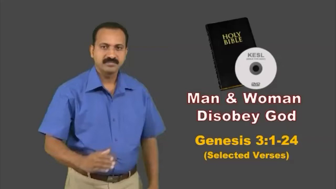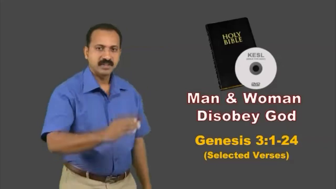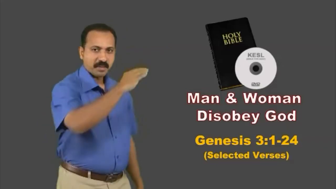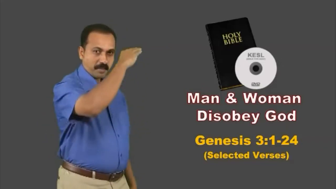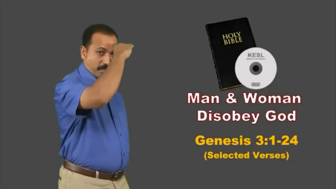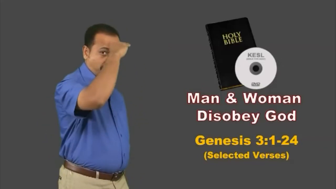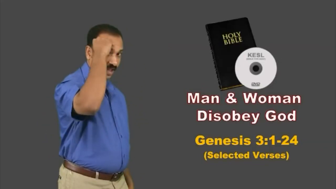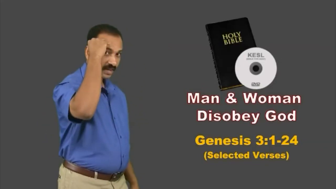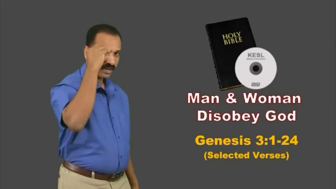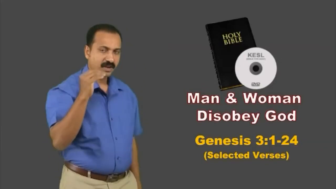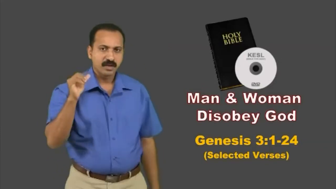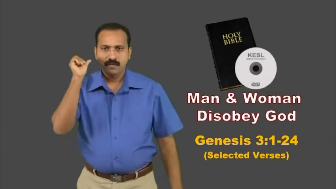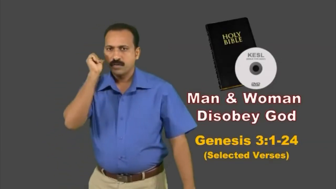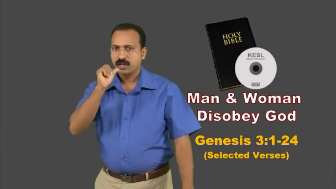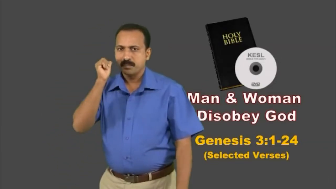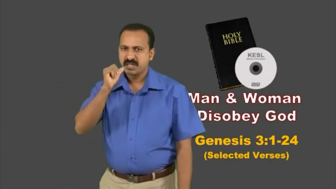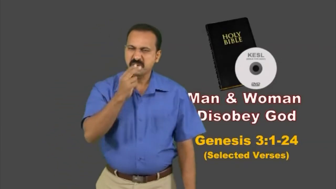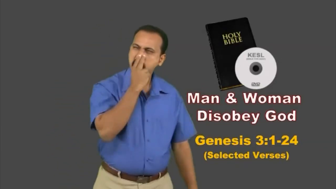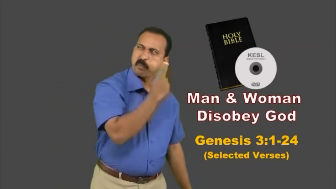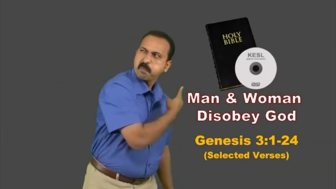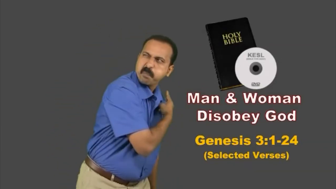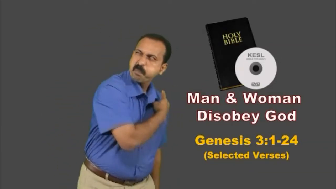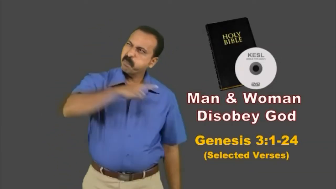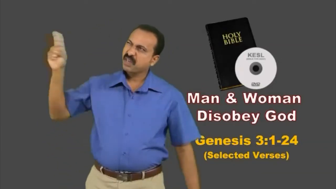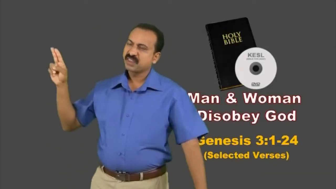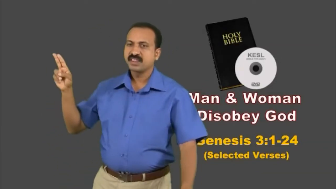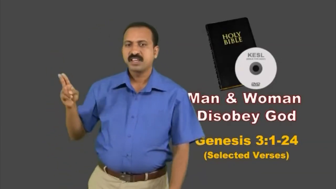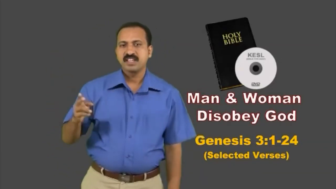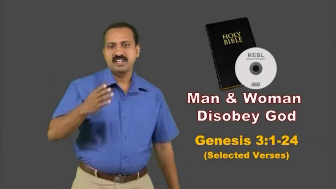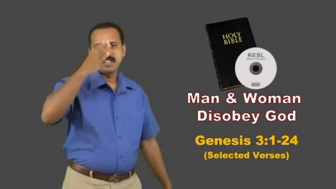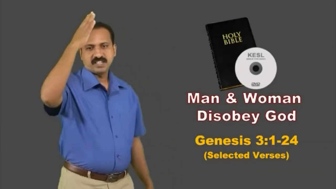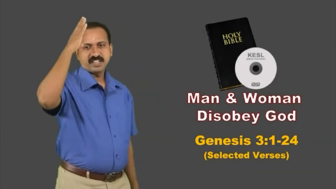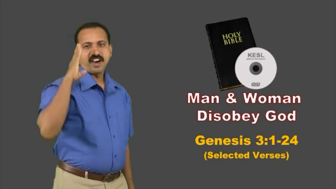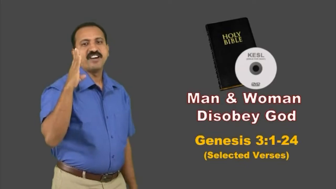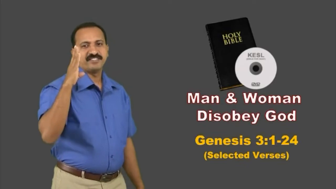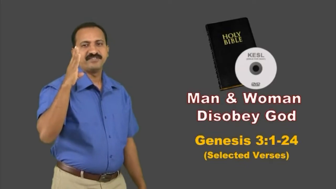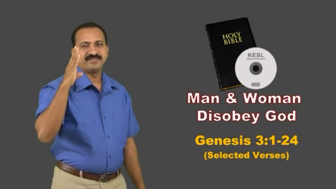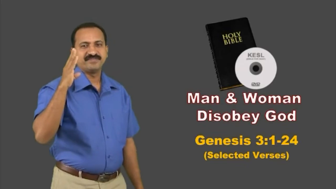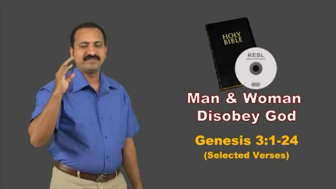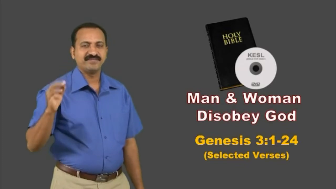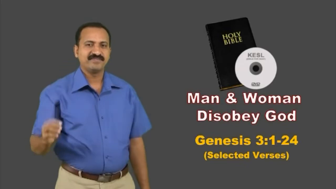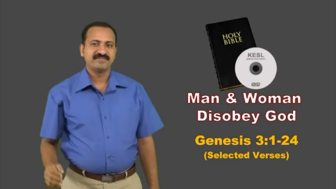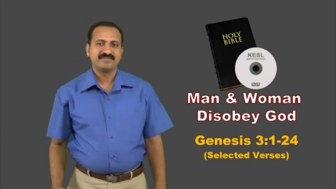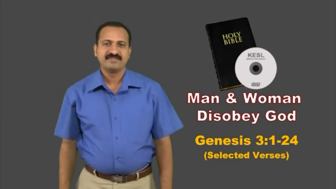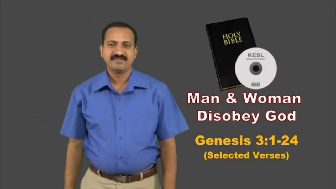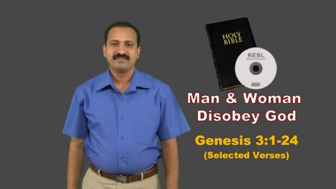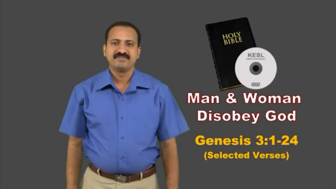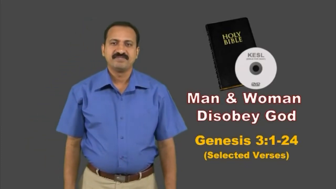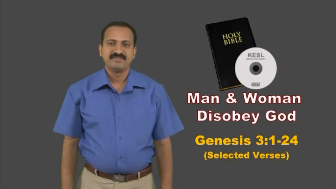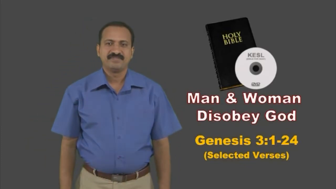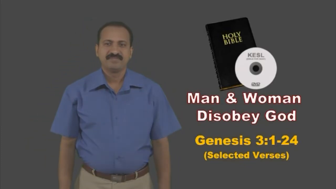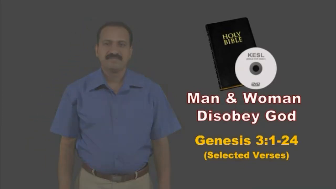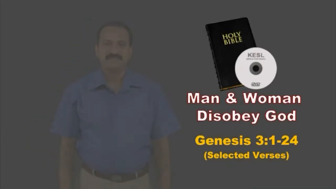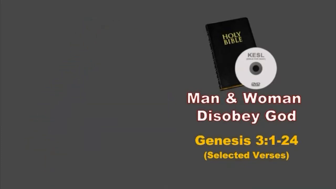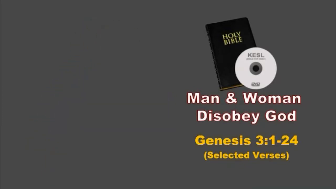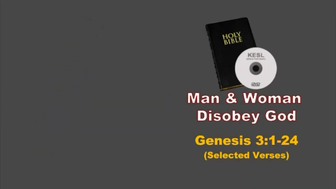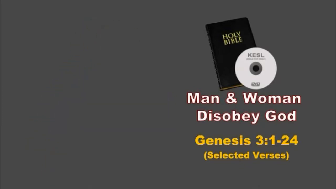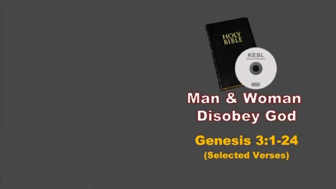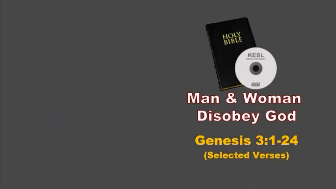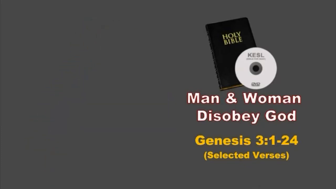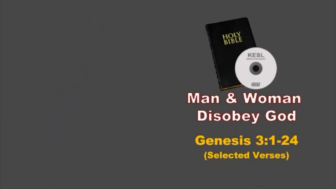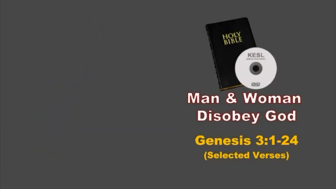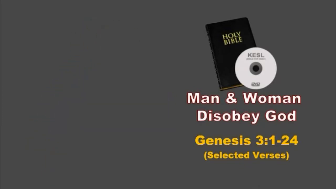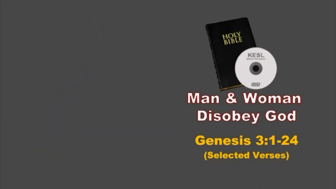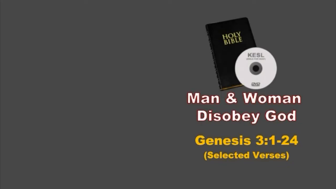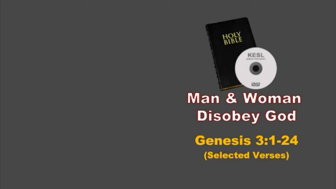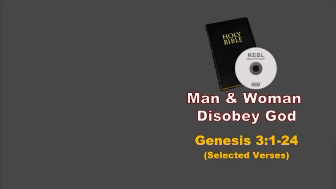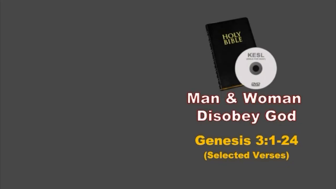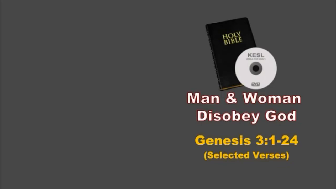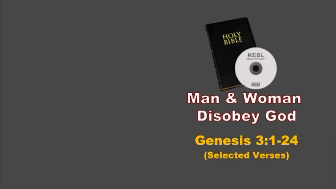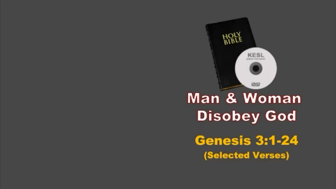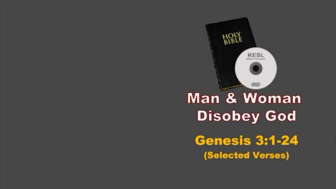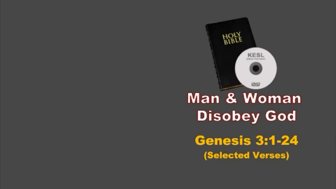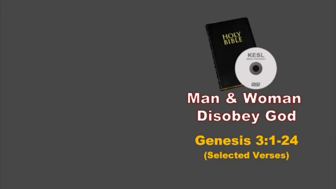Man & Woman Disobey God